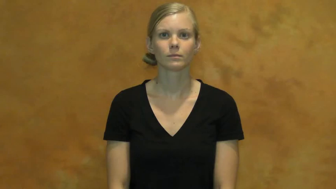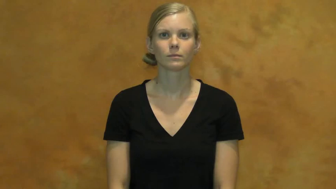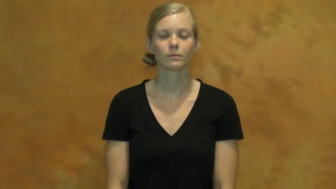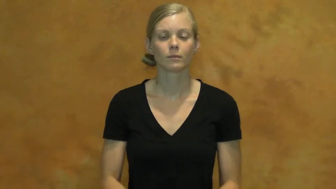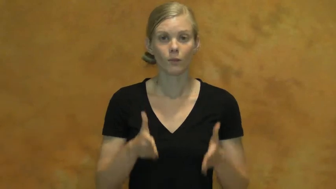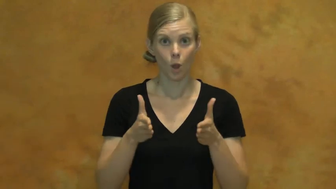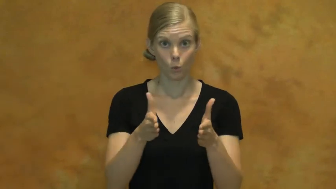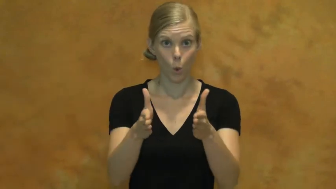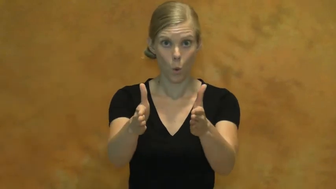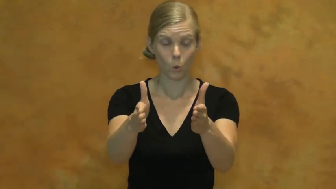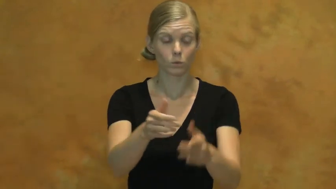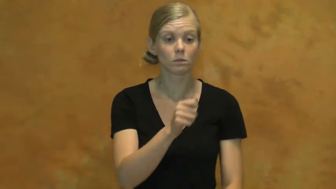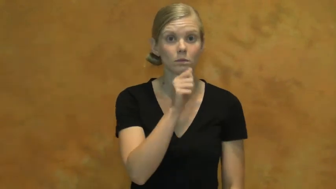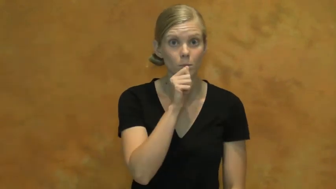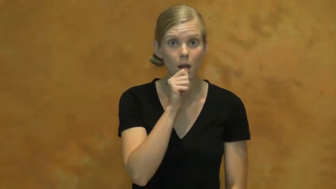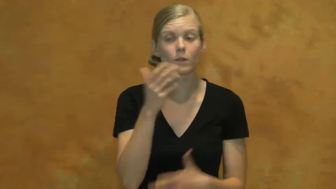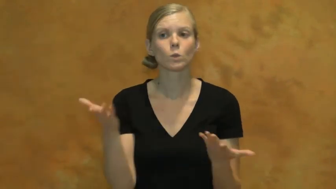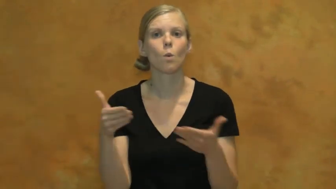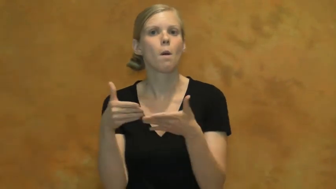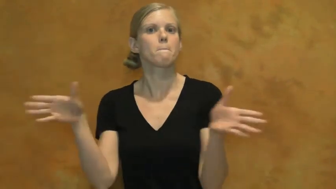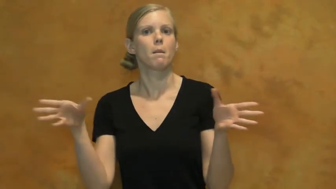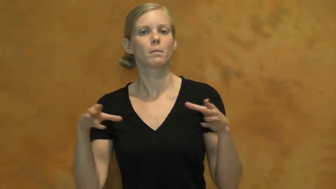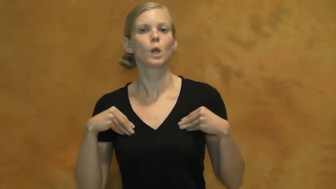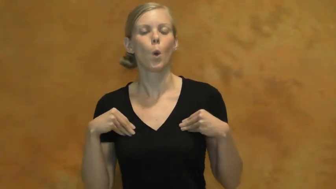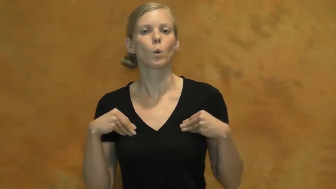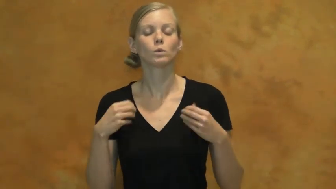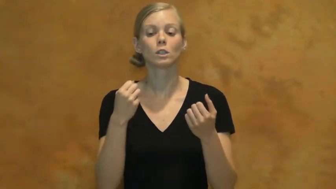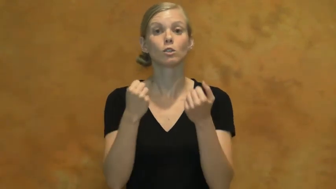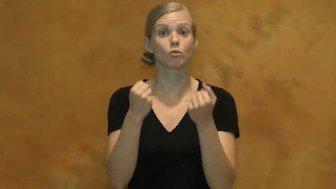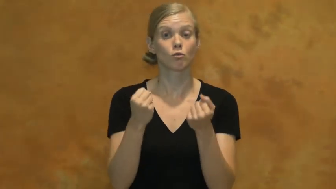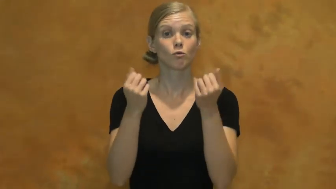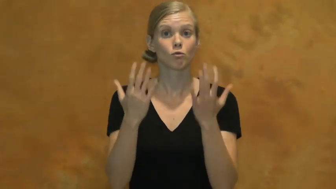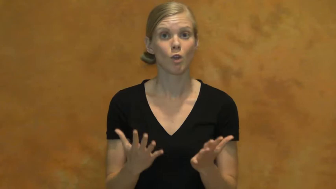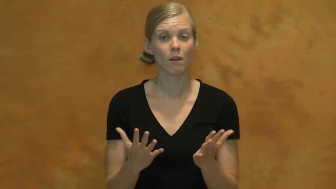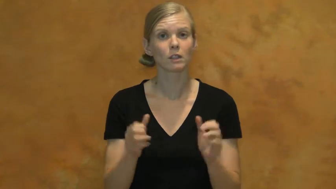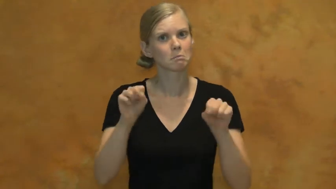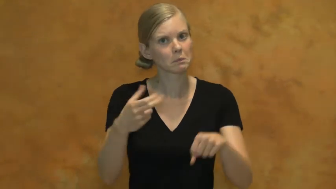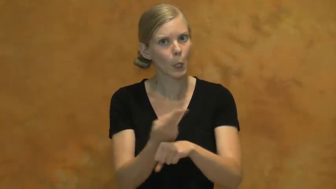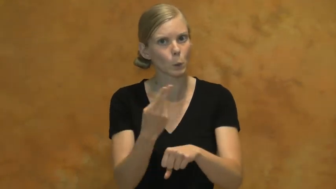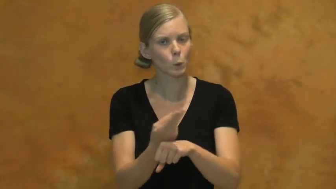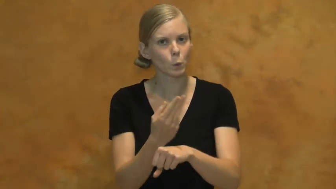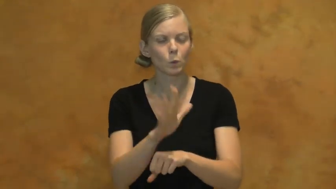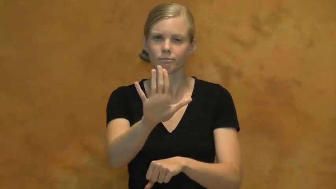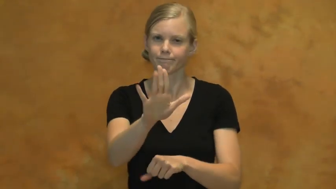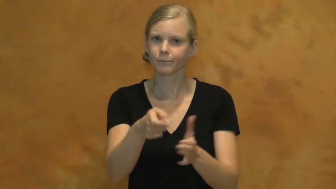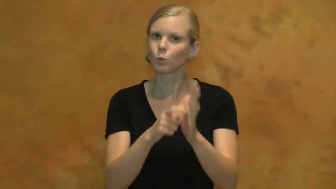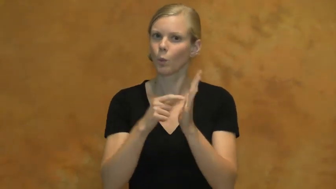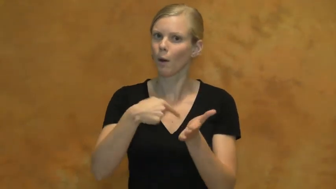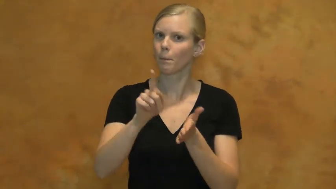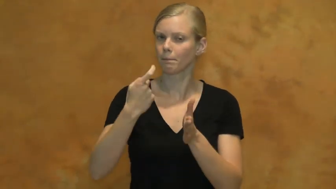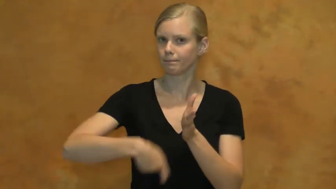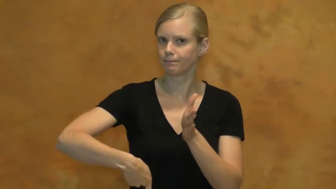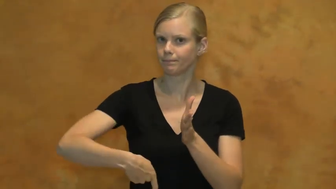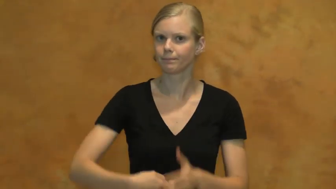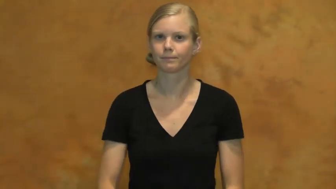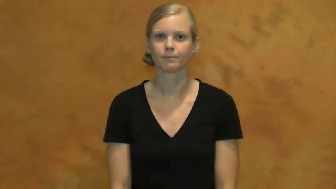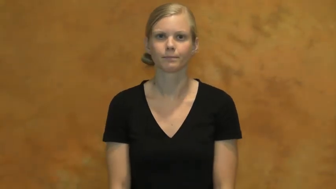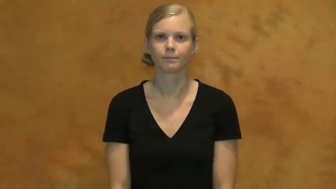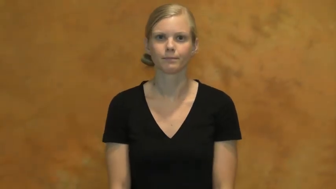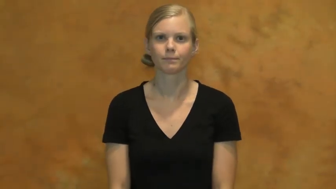pay toll